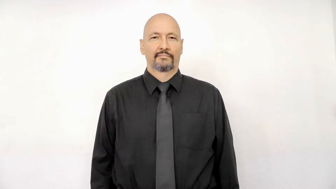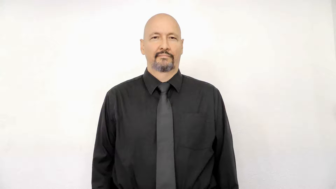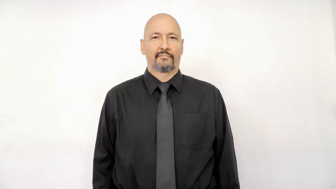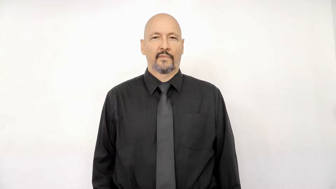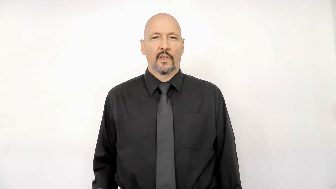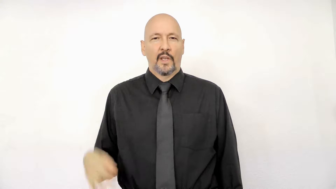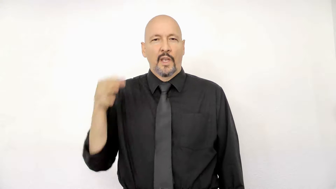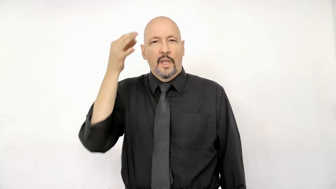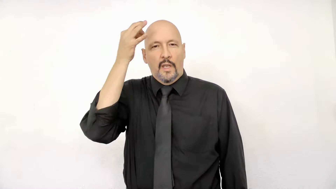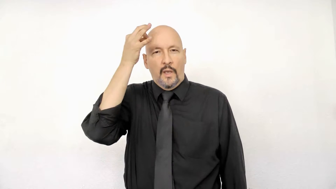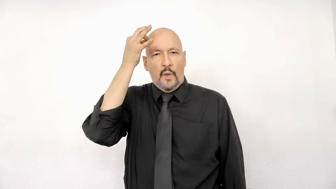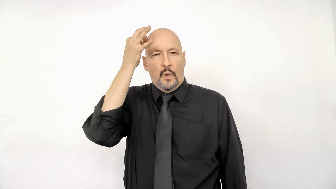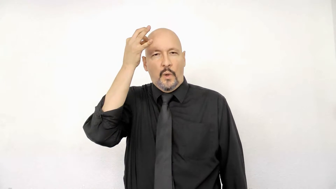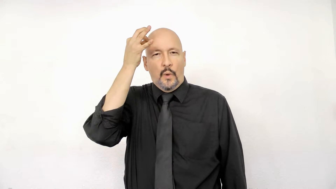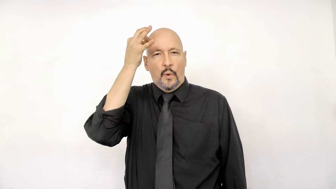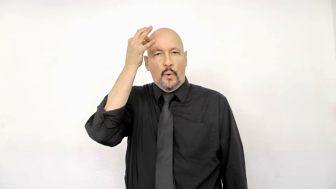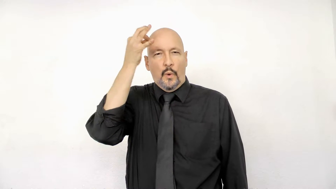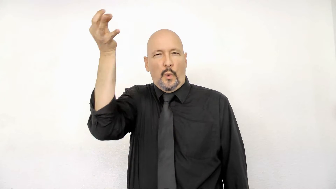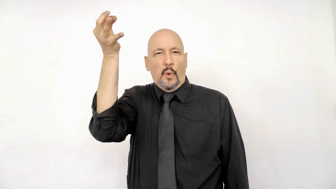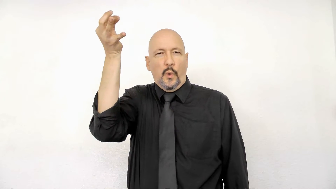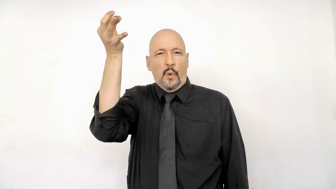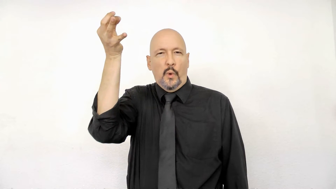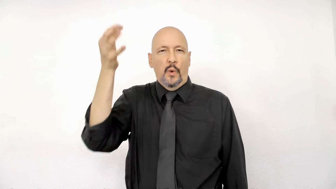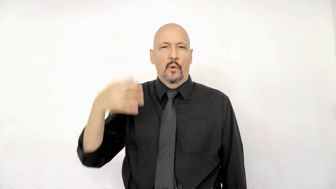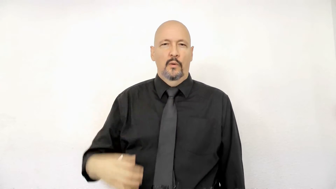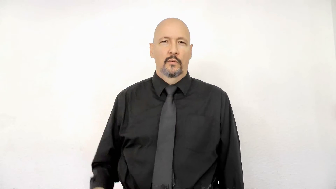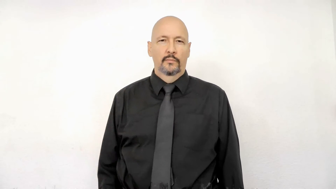BY-A-HAIR-[close!]